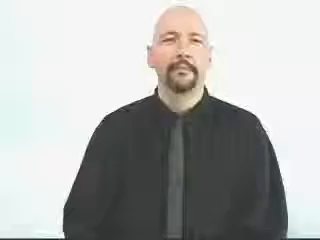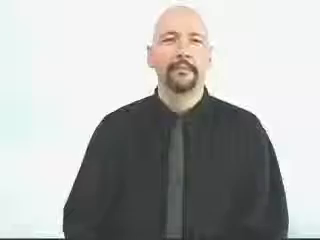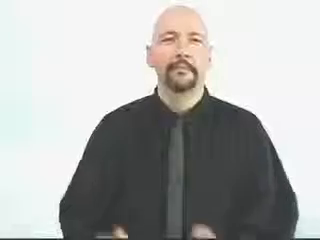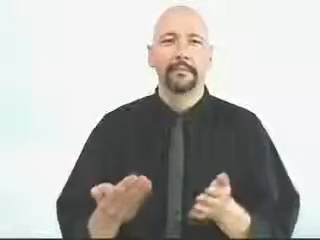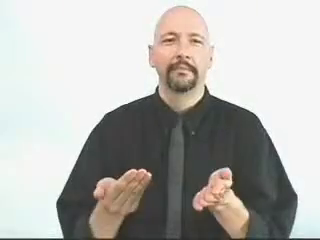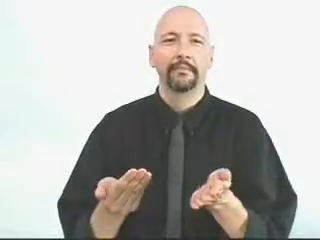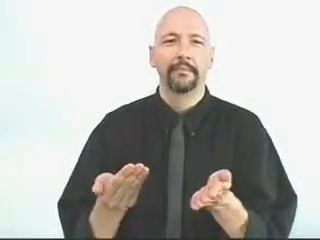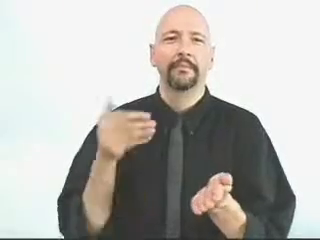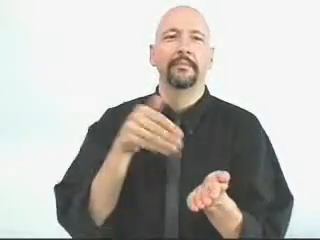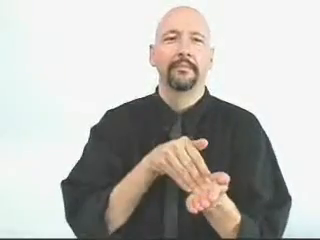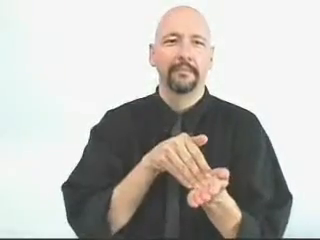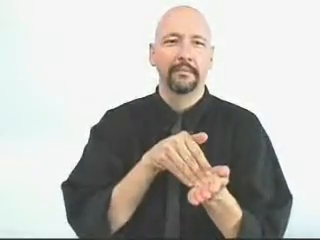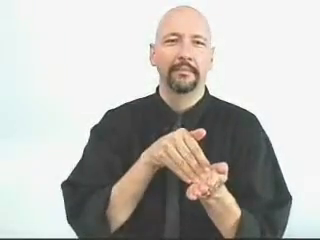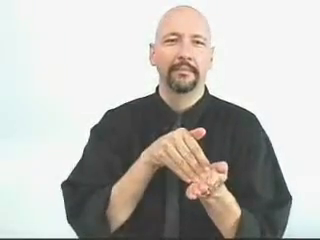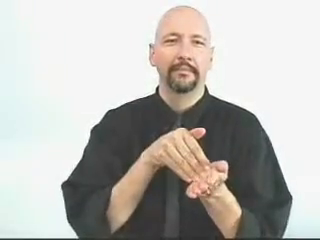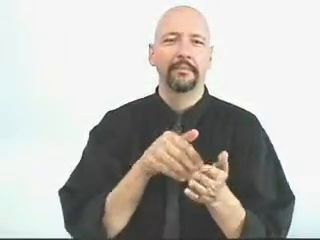AGAIN / REPEAT / REPETITION